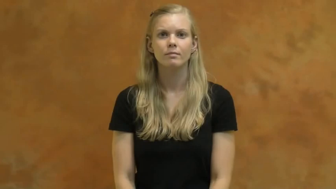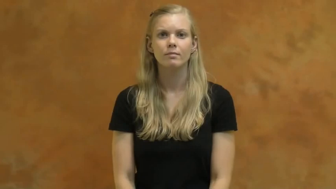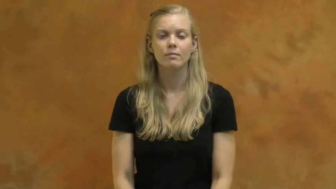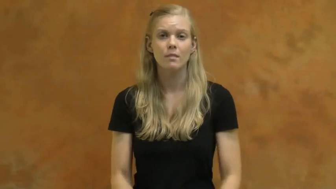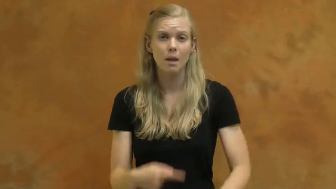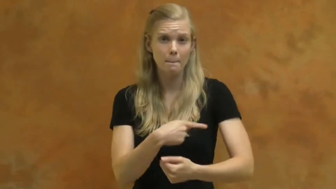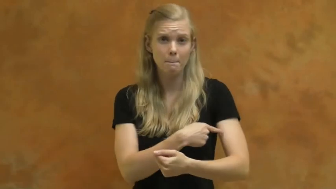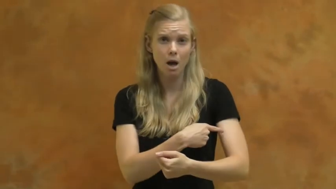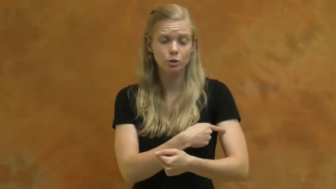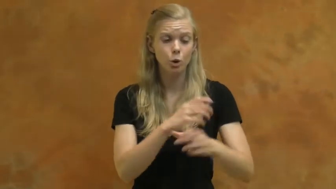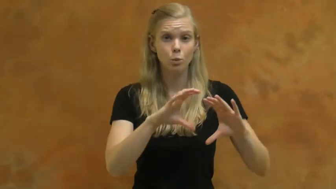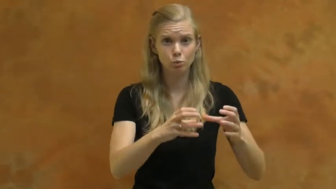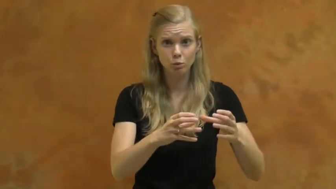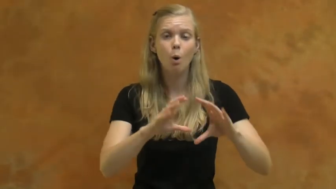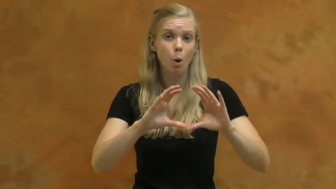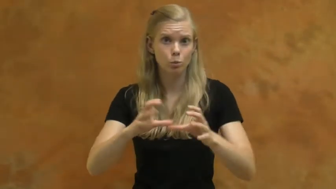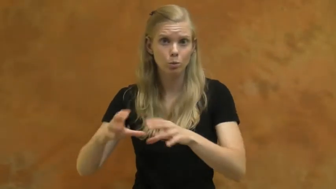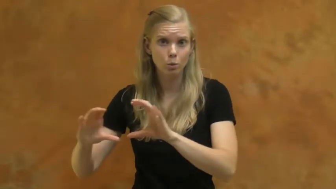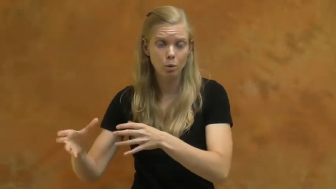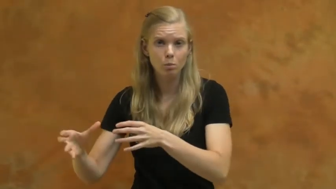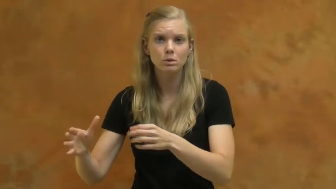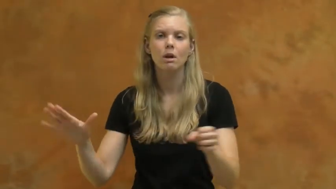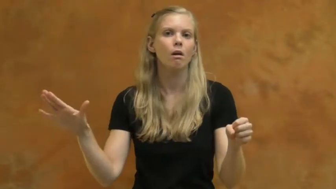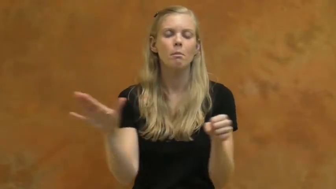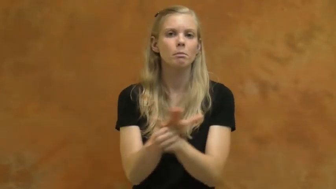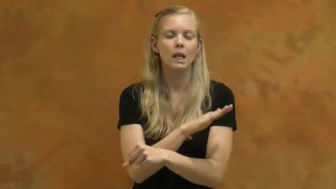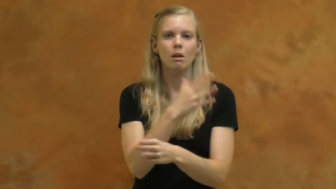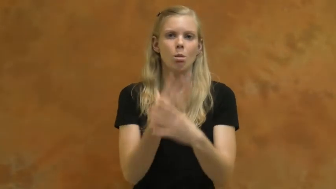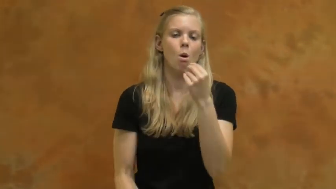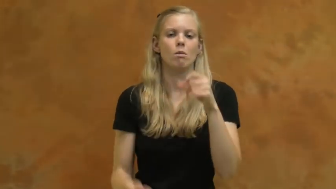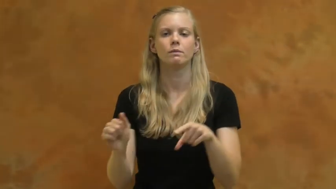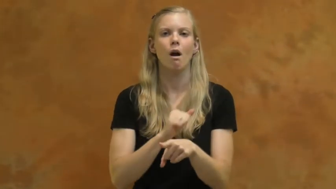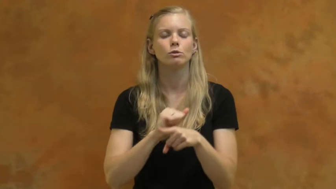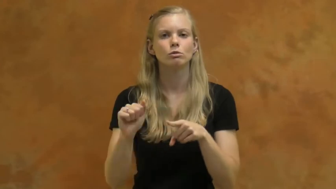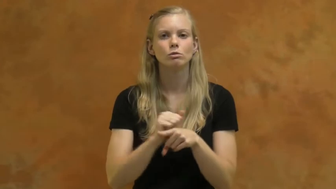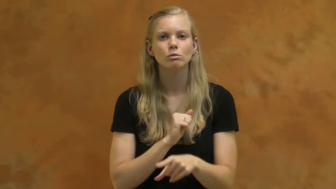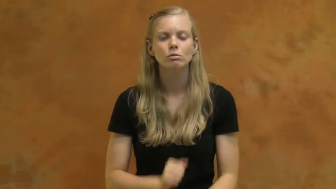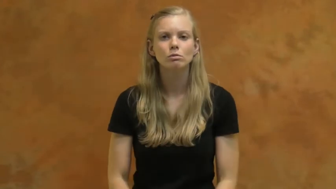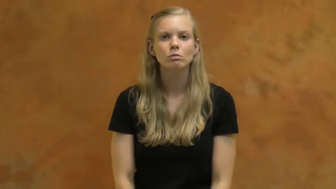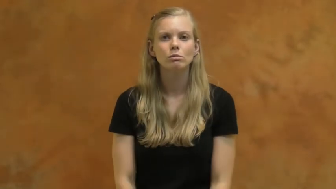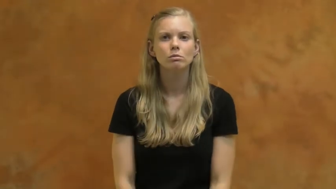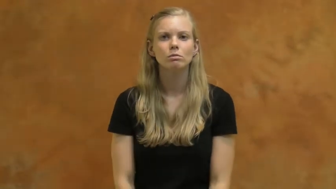paralysis